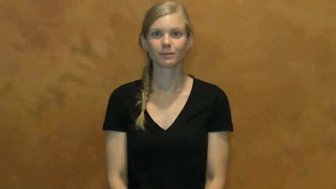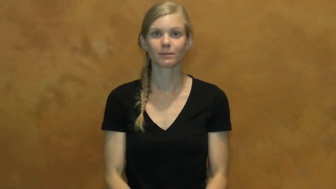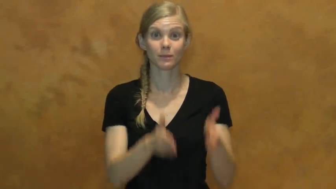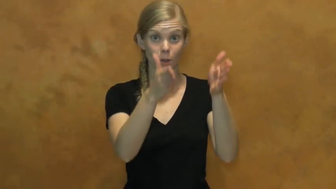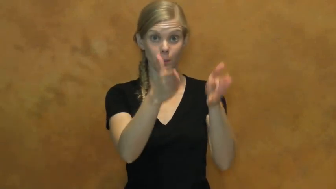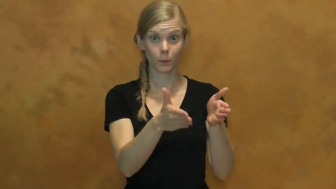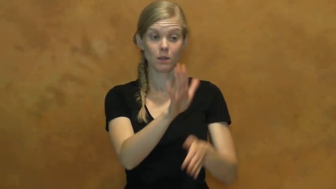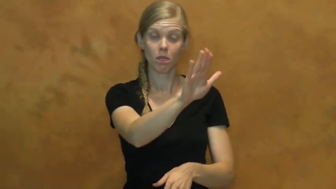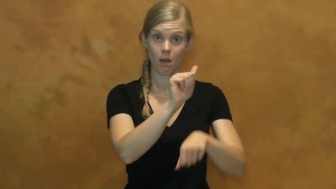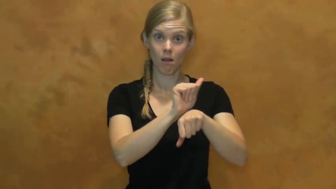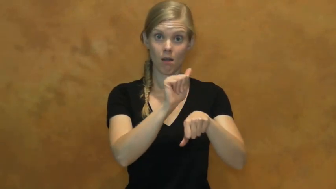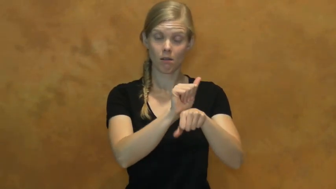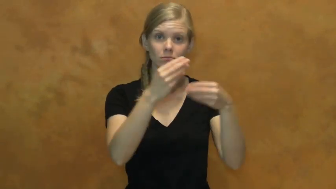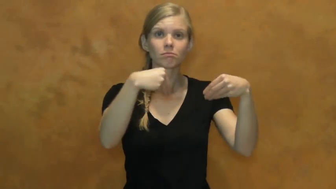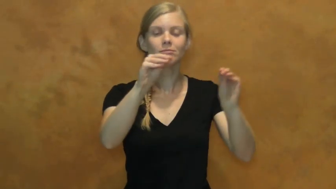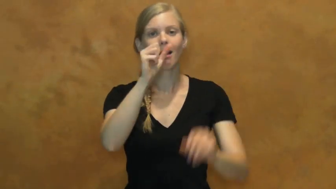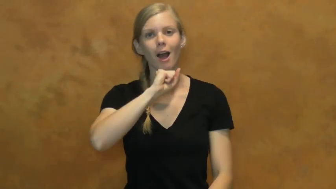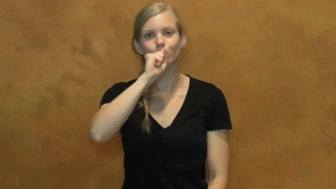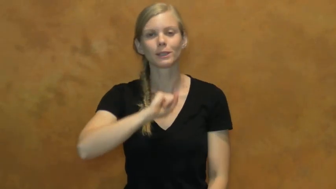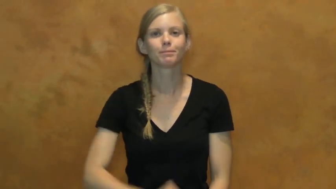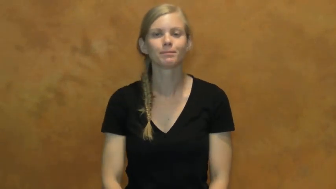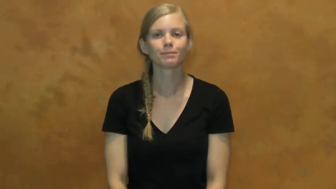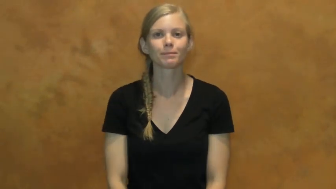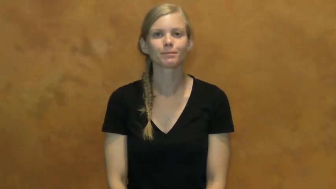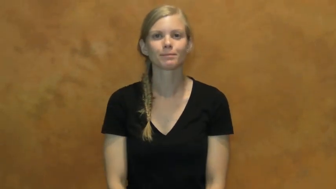ice cream vendor